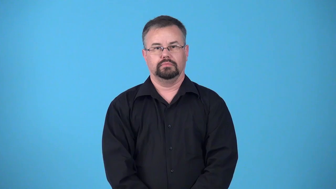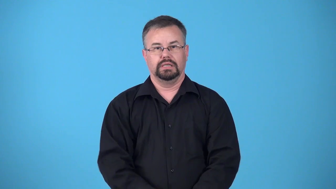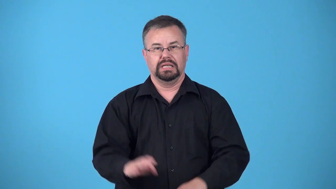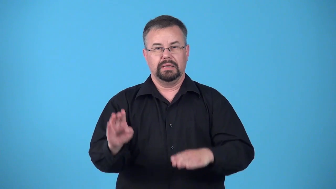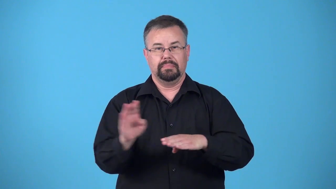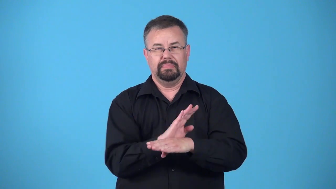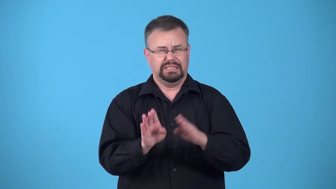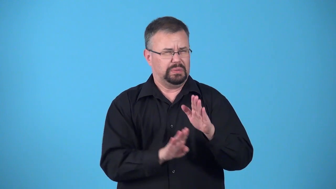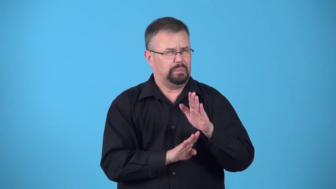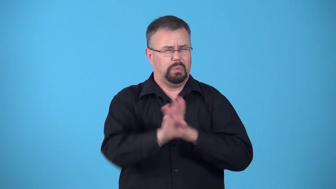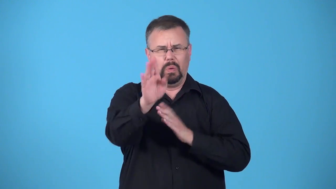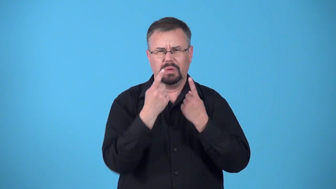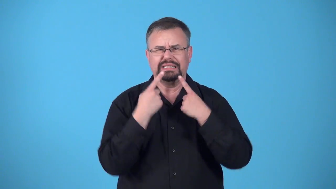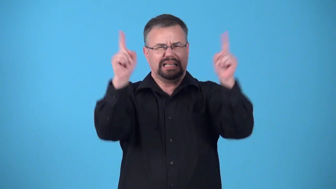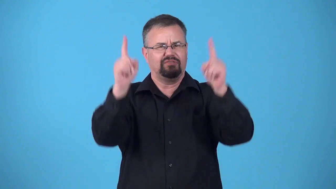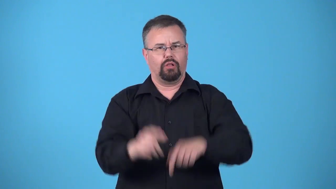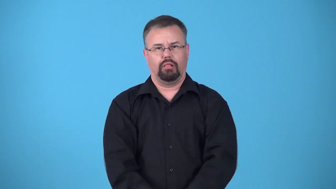make out like a bandit